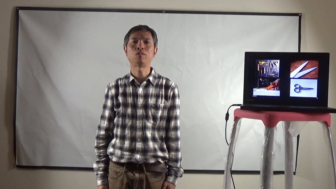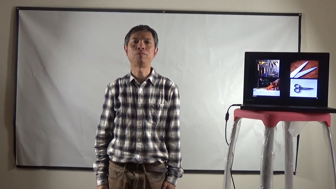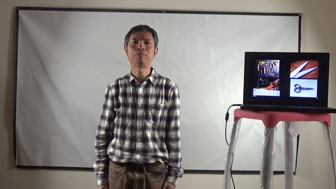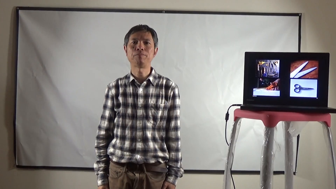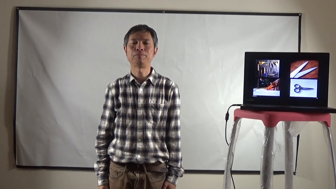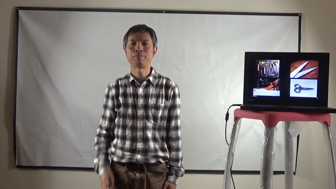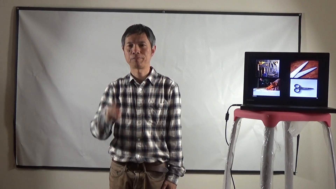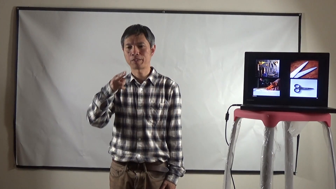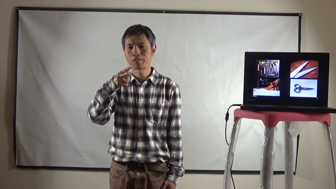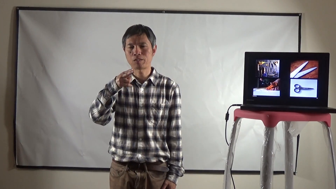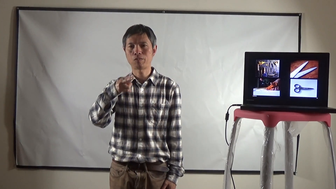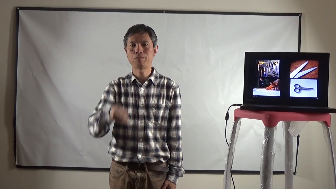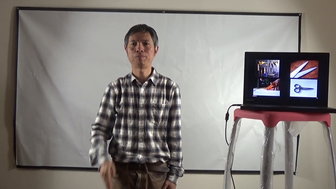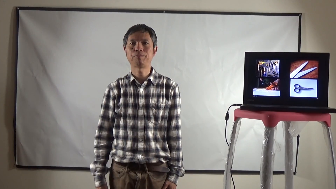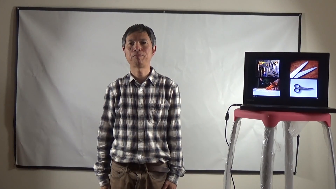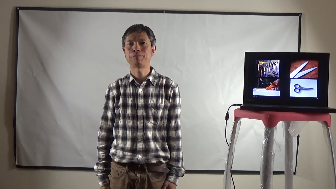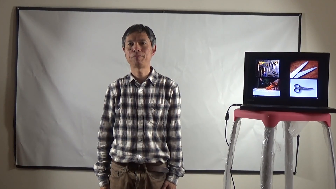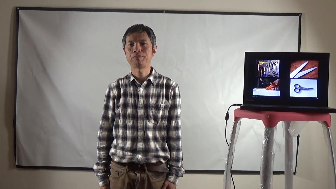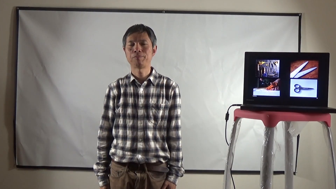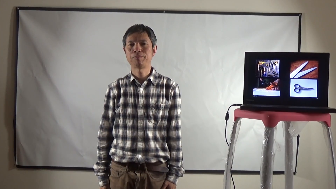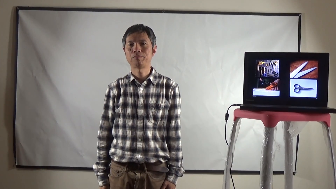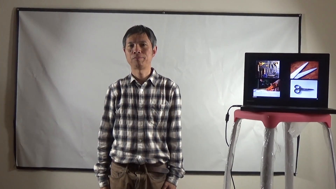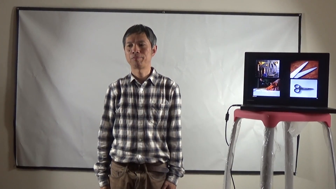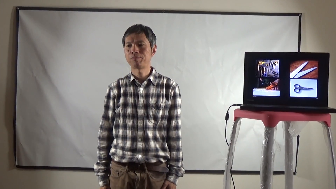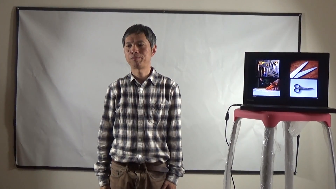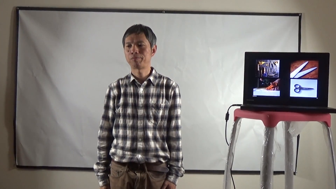scissors